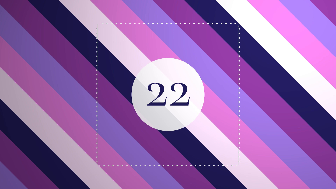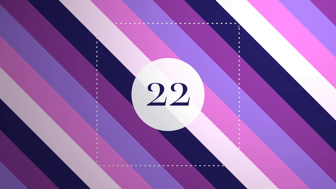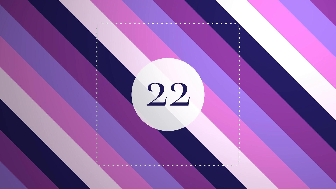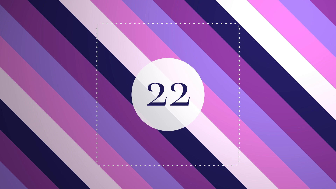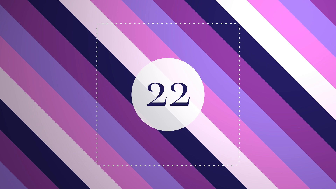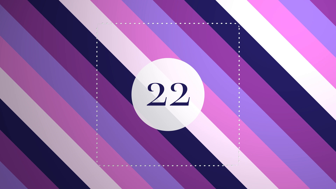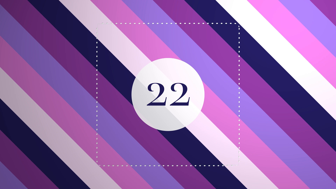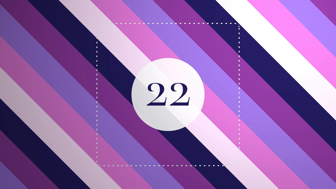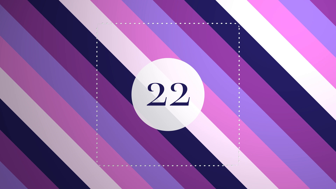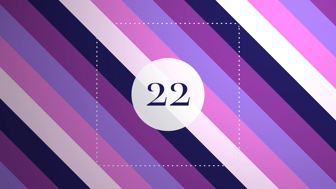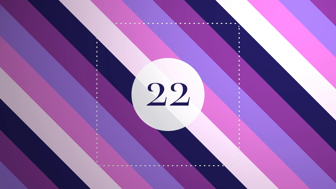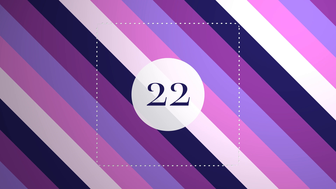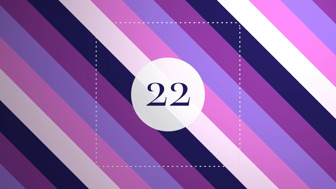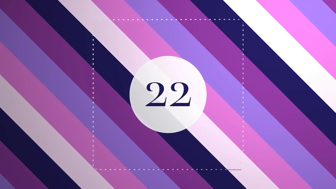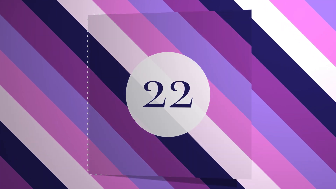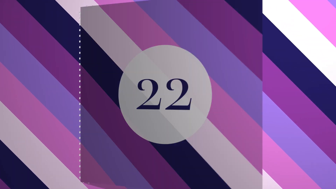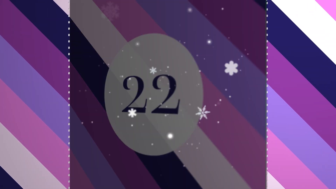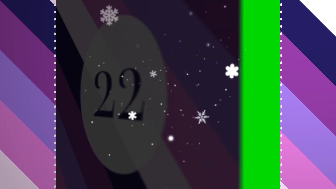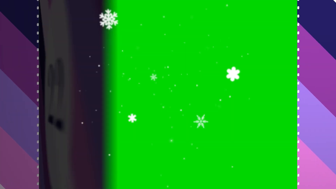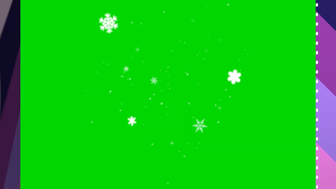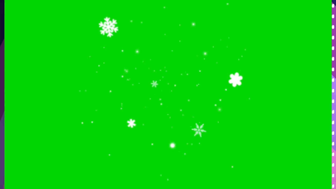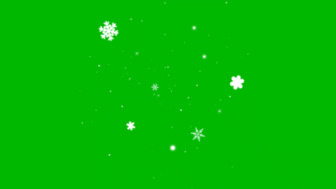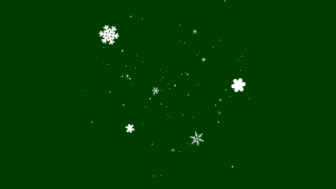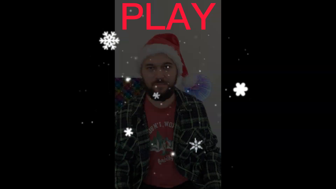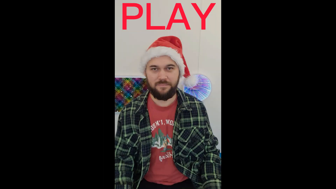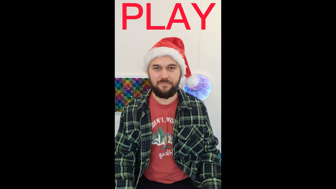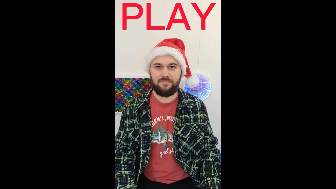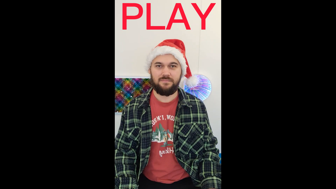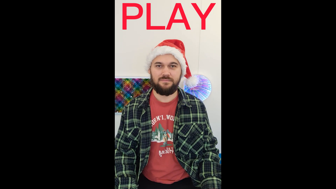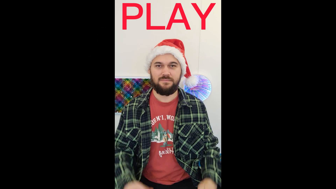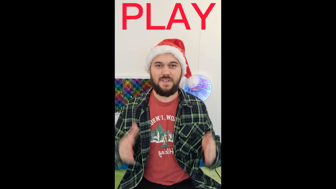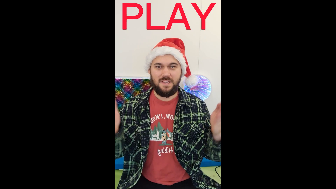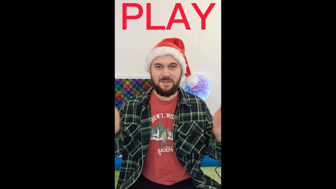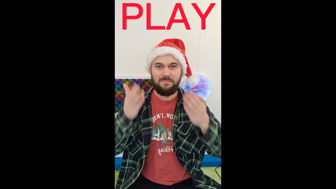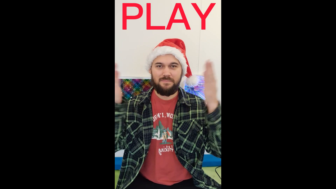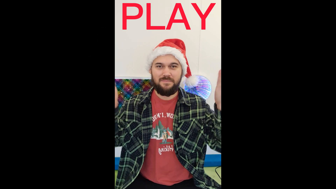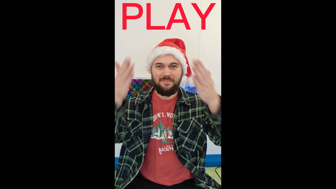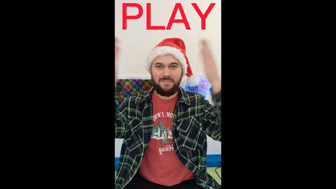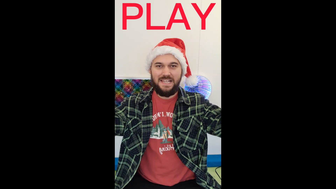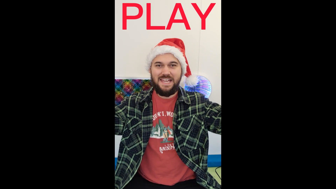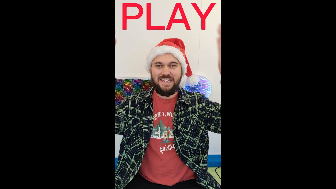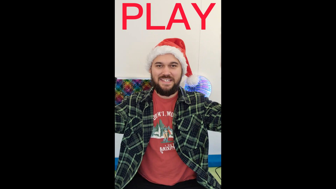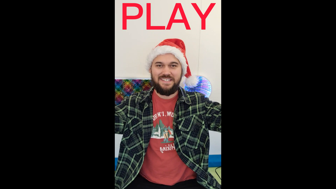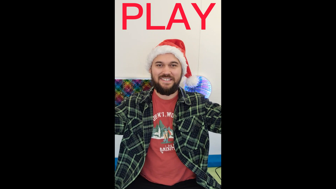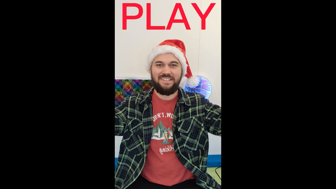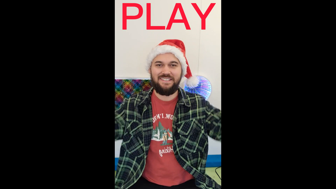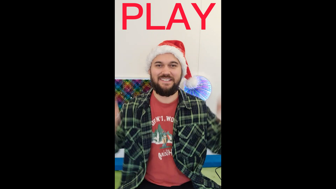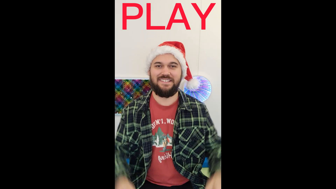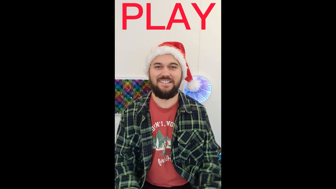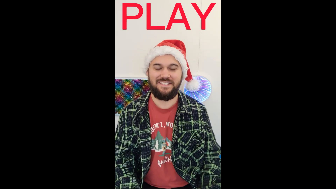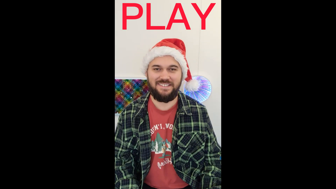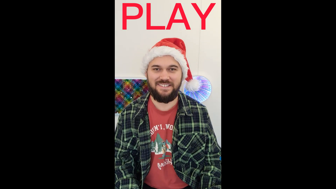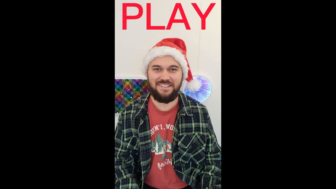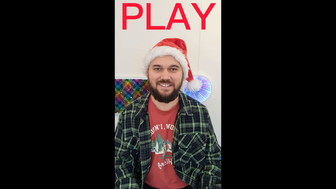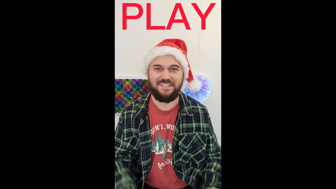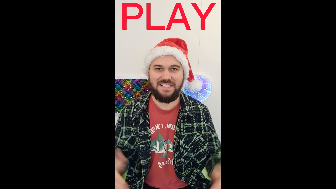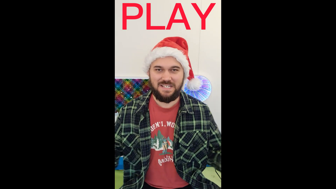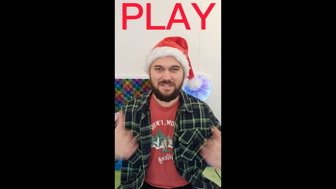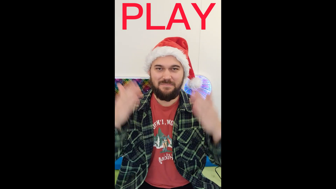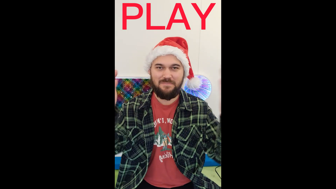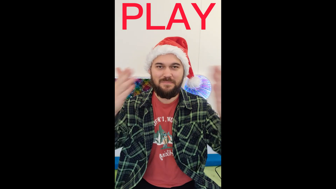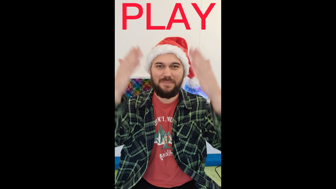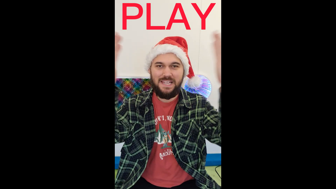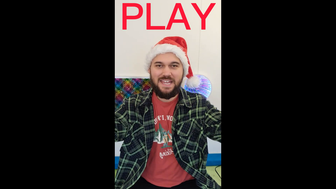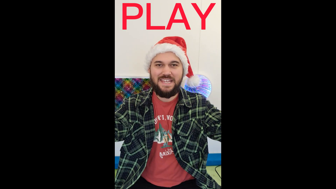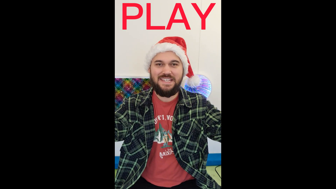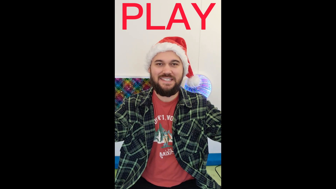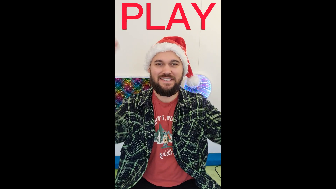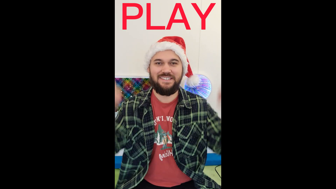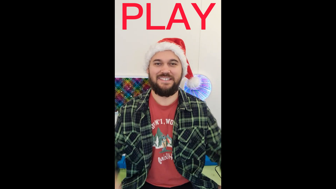play